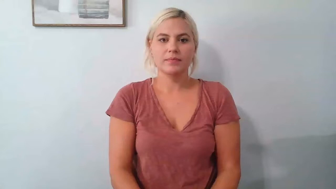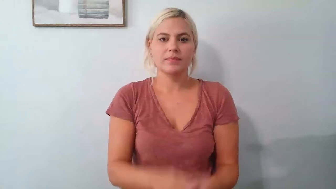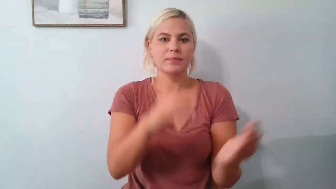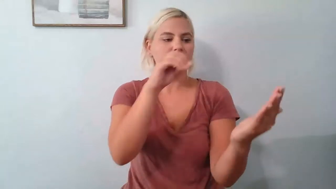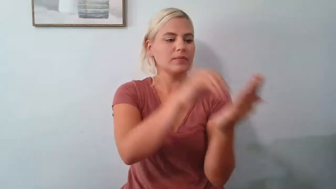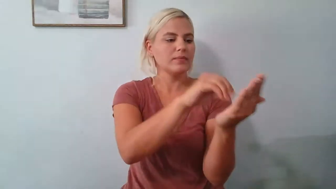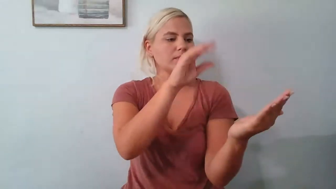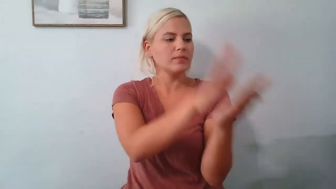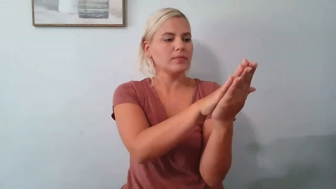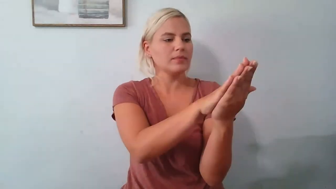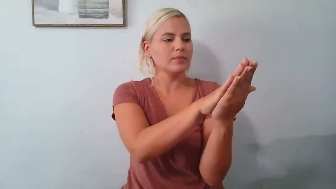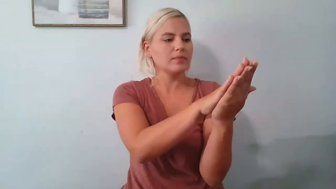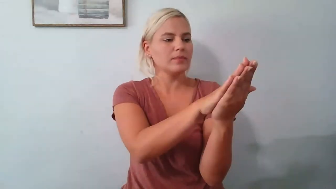PUT DOWN